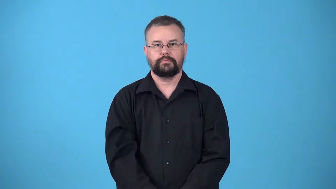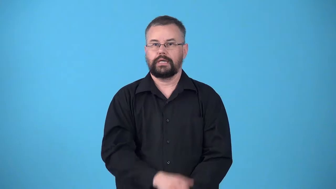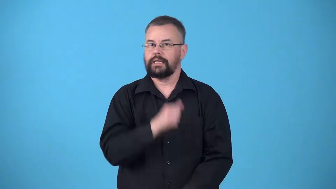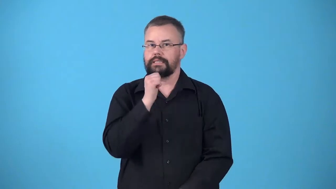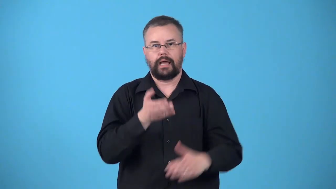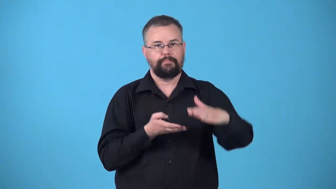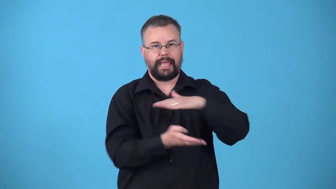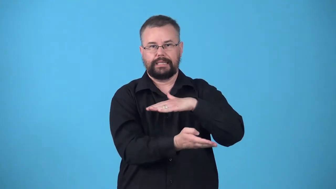unbaked